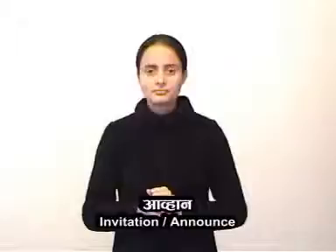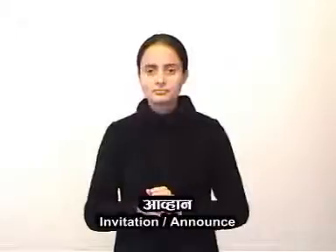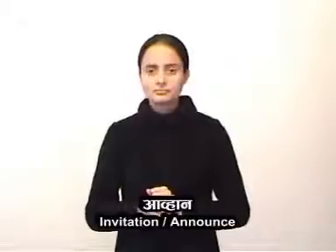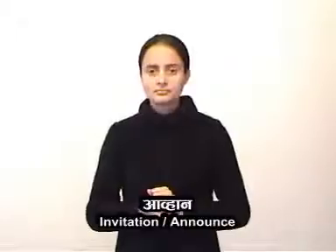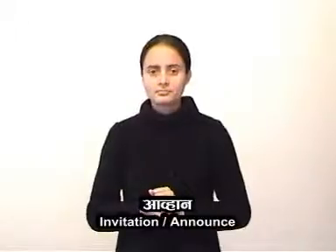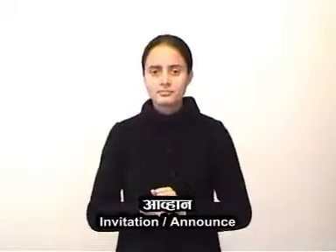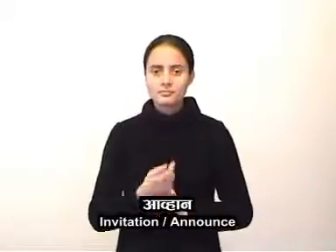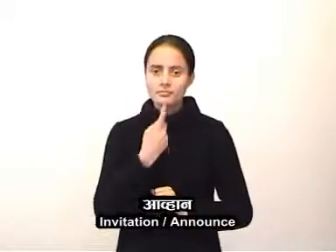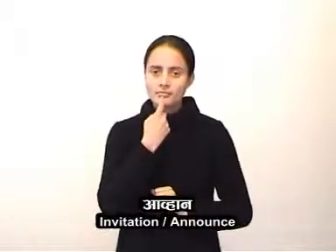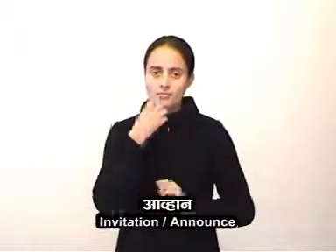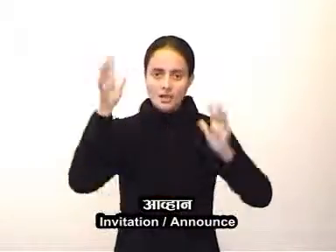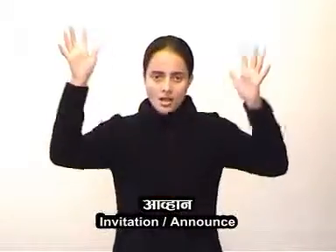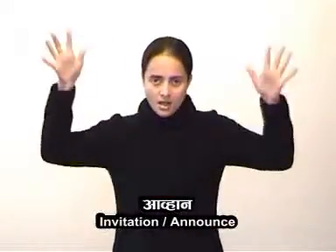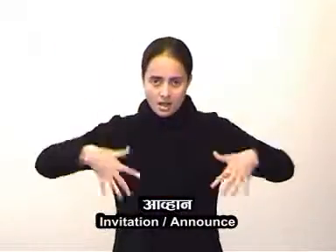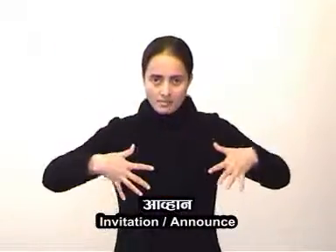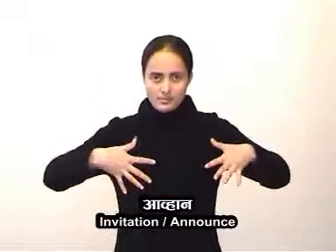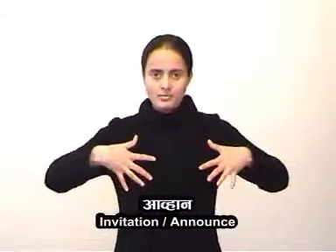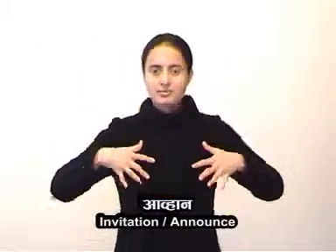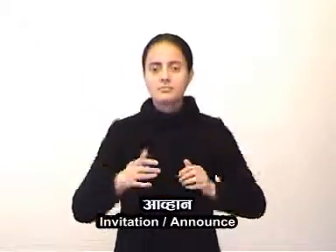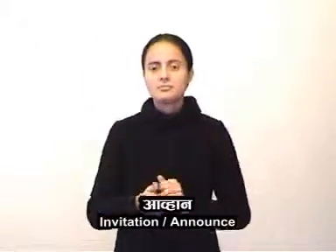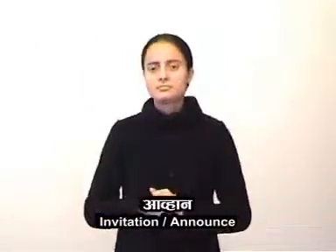invitationannounce